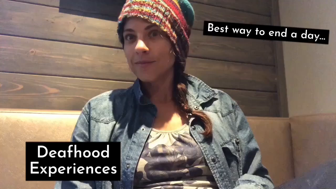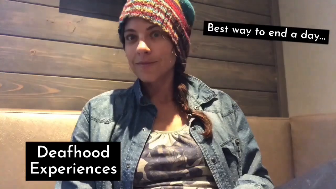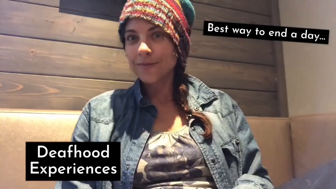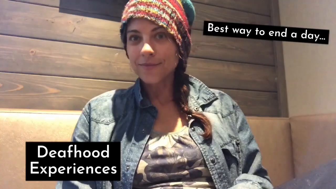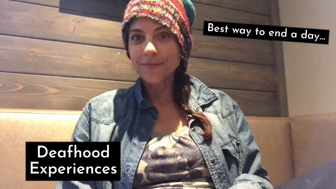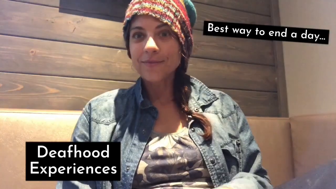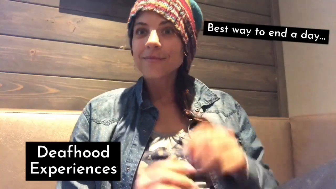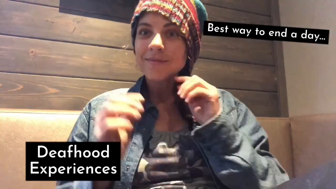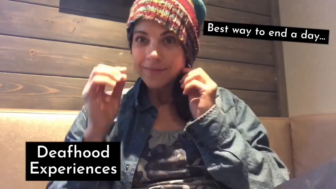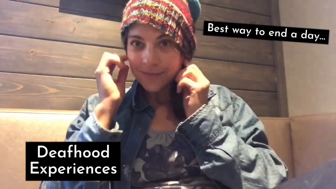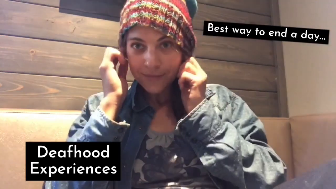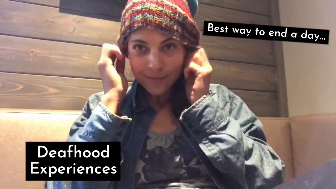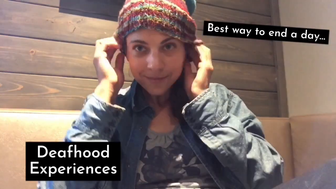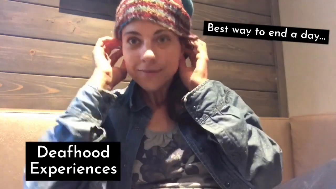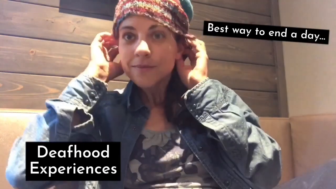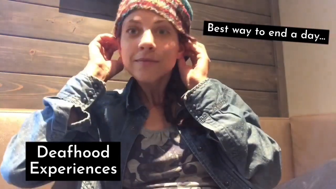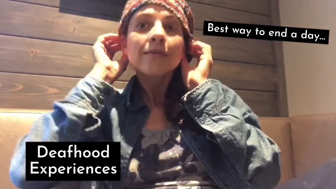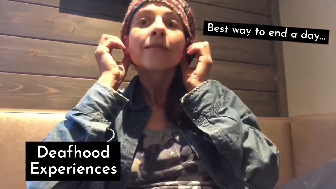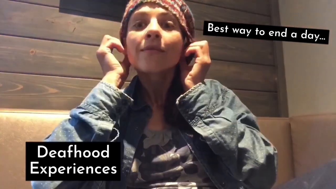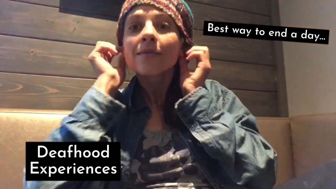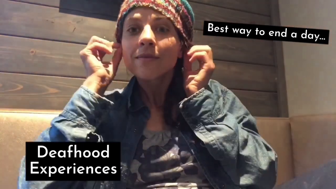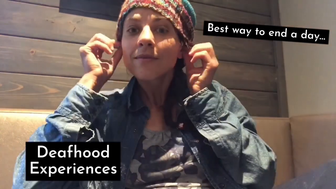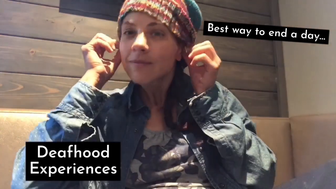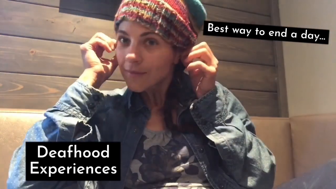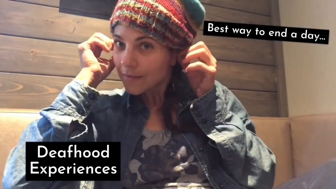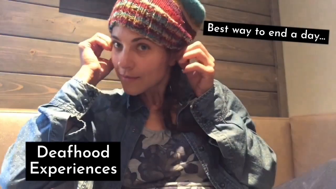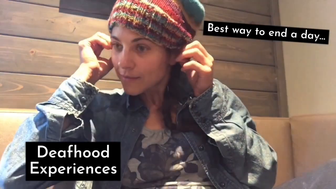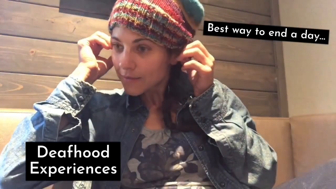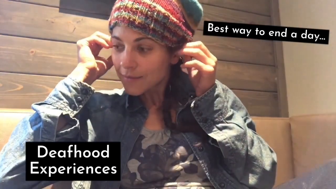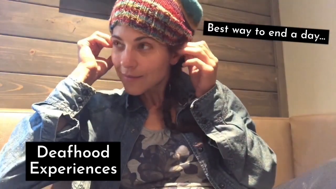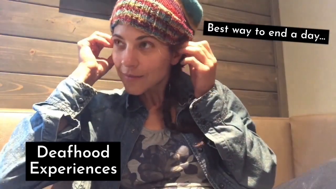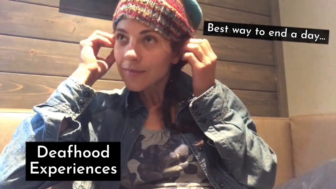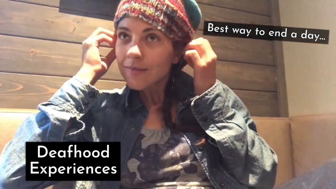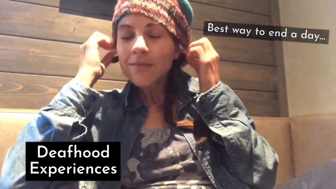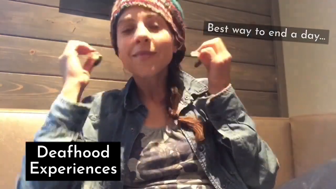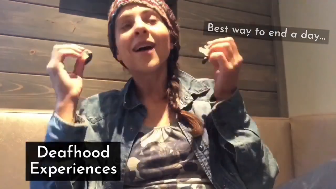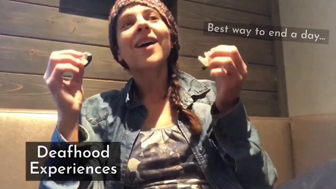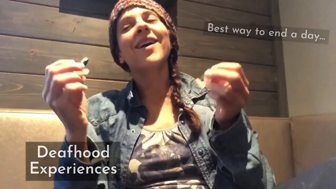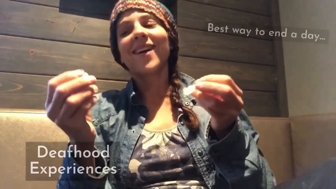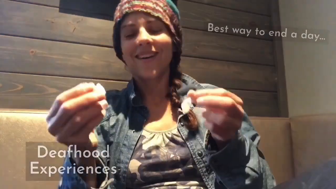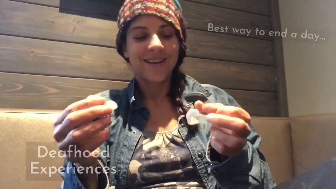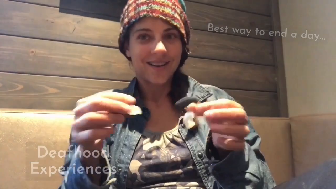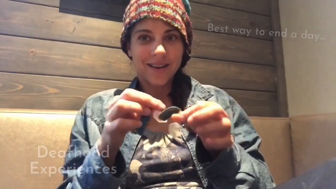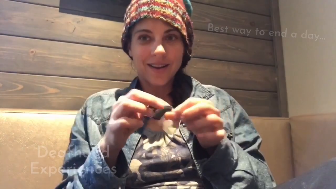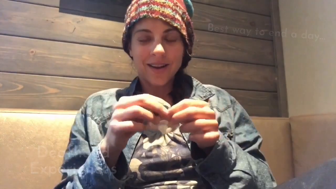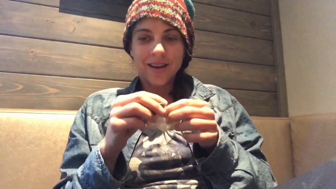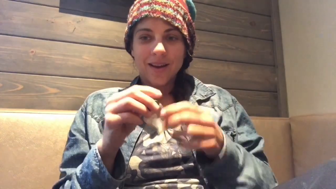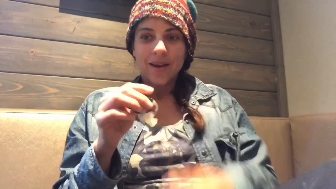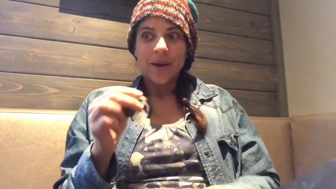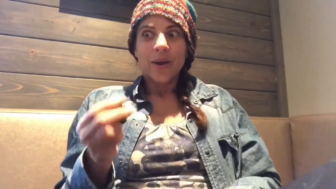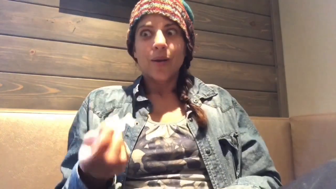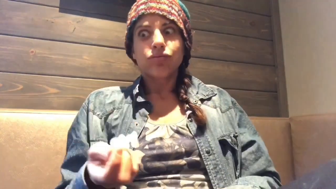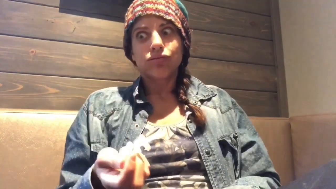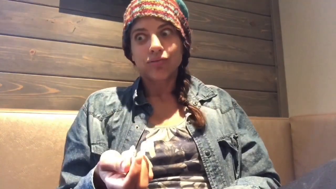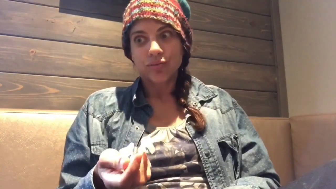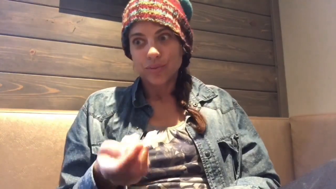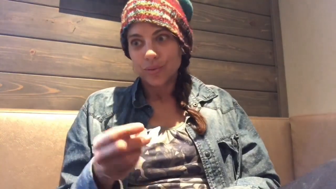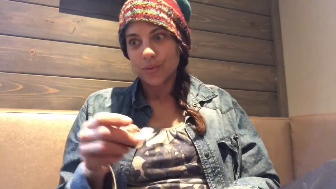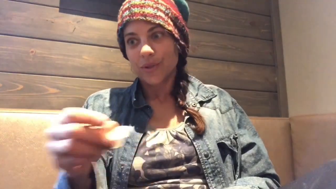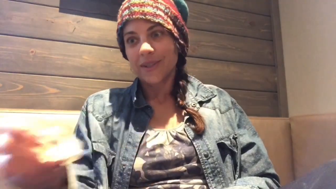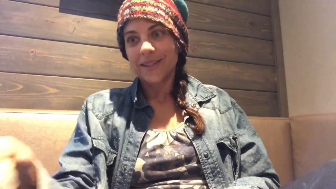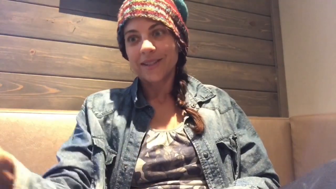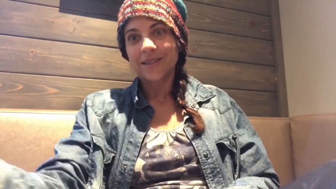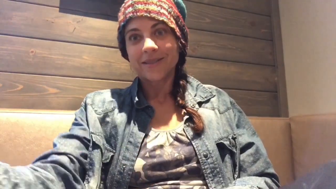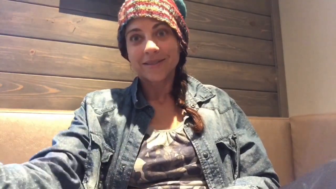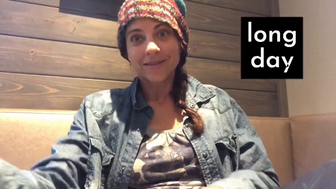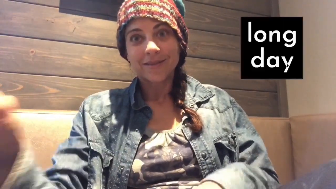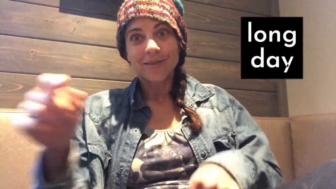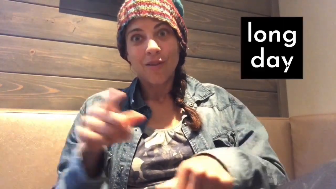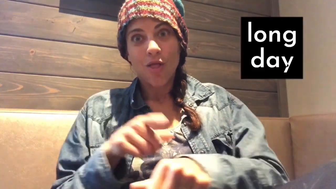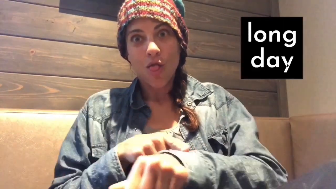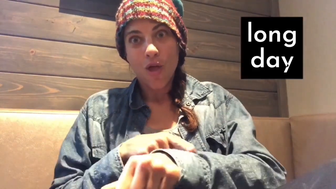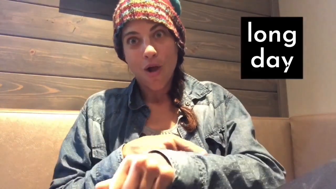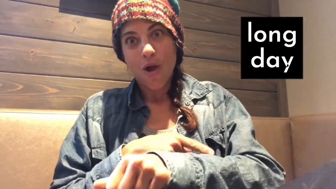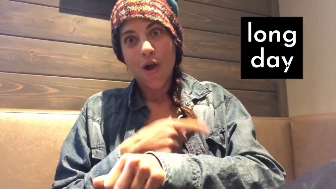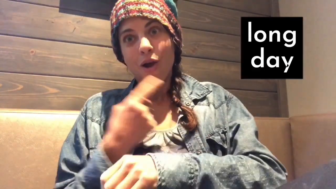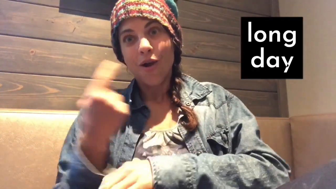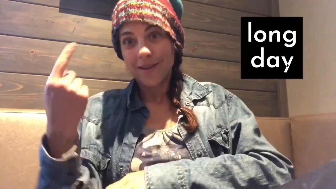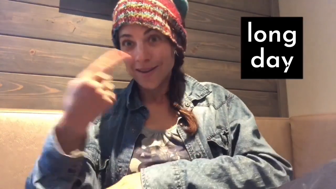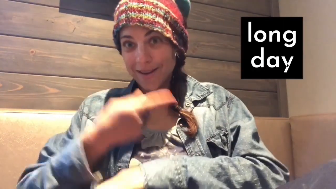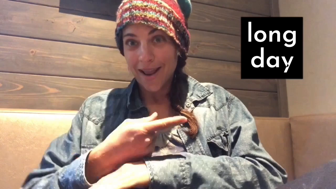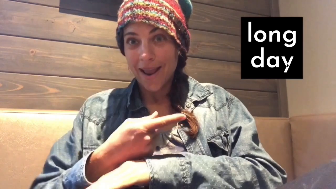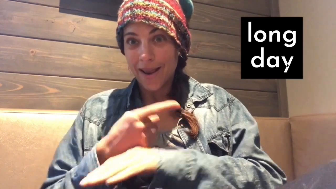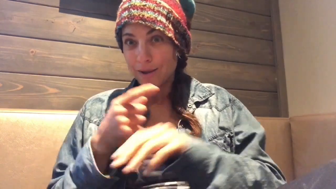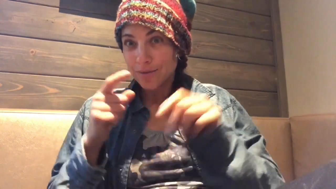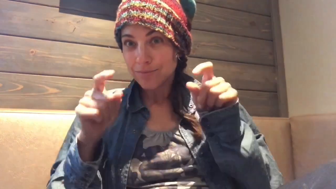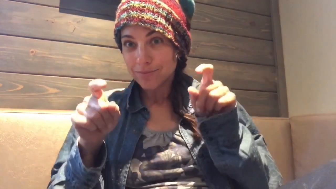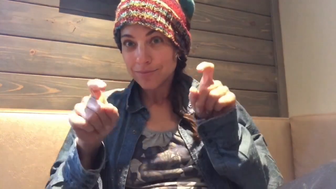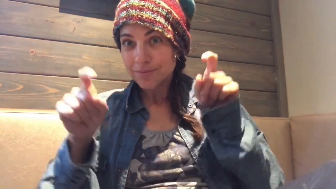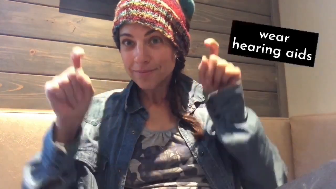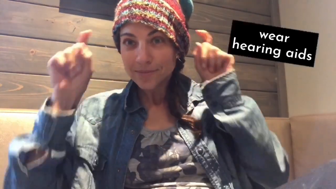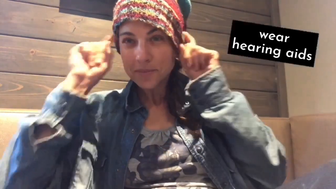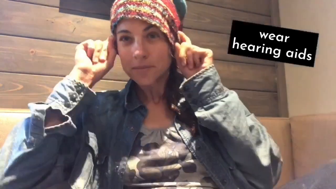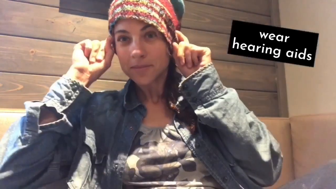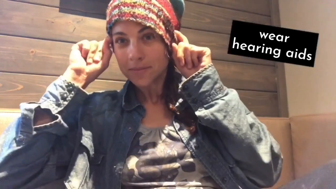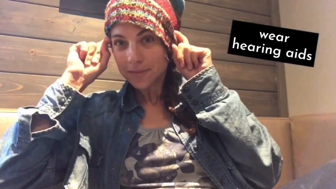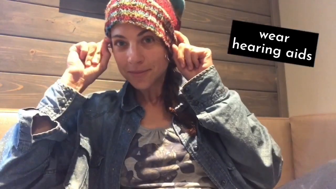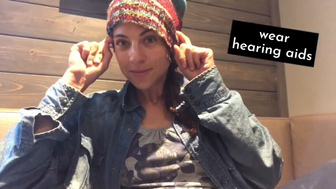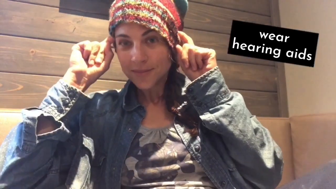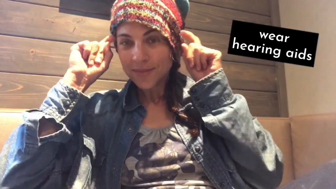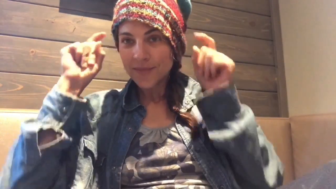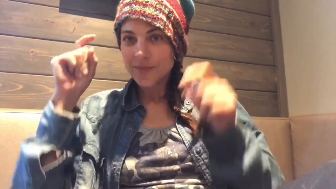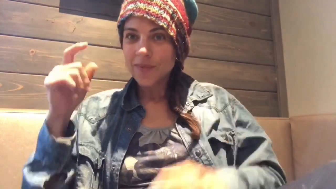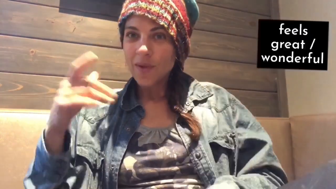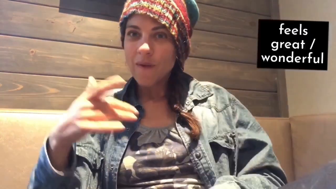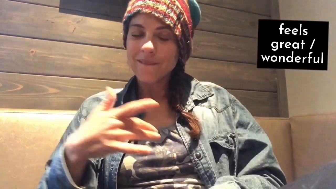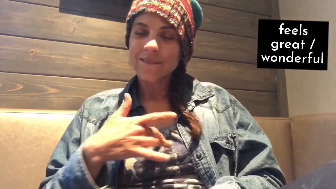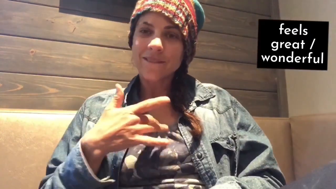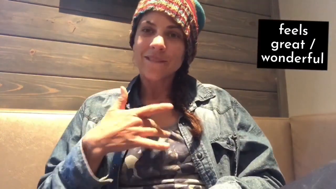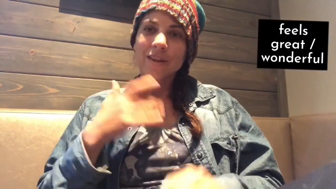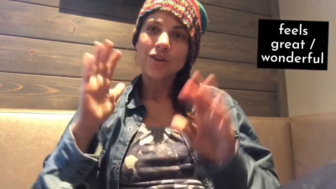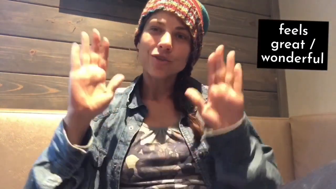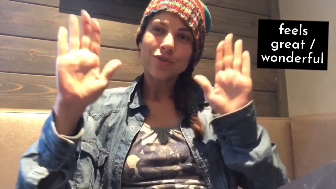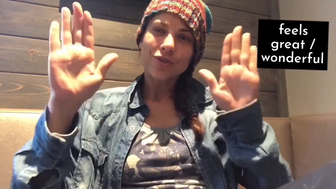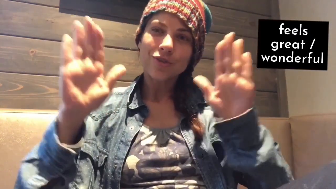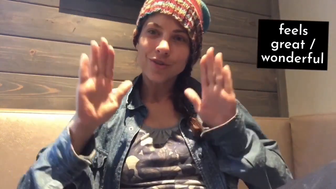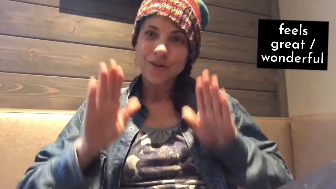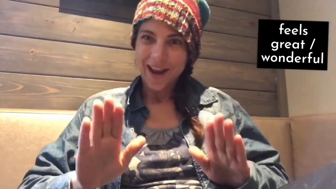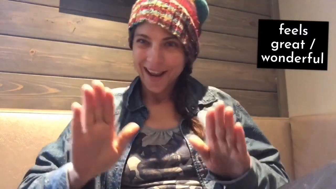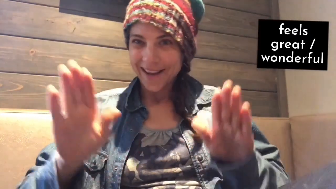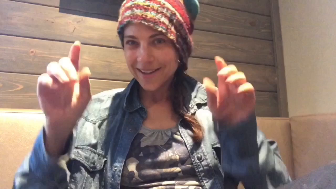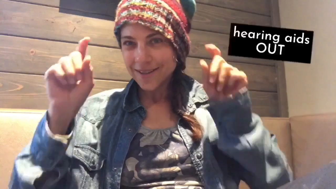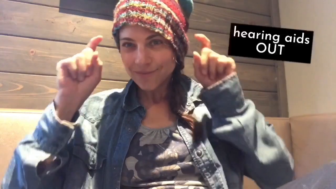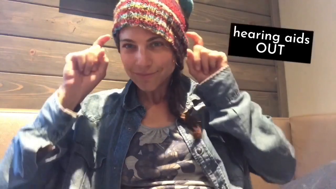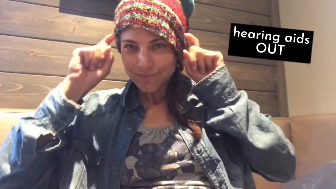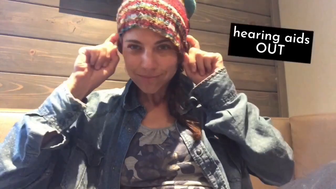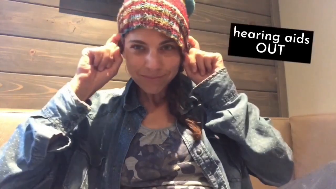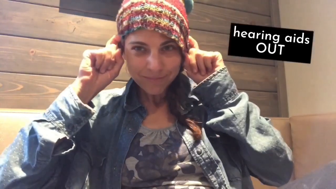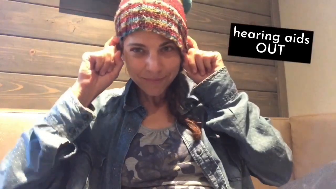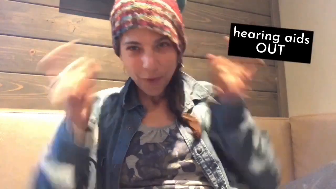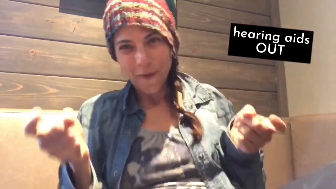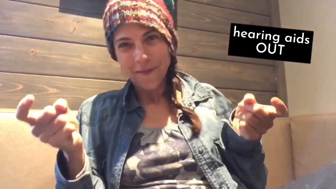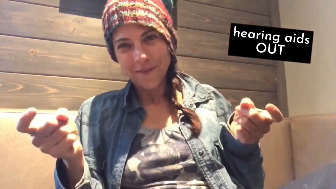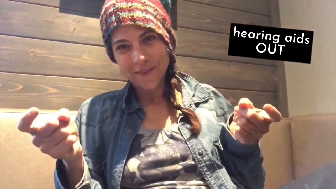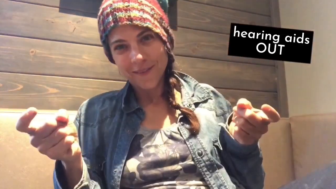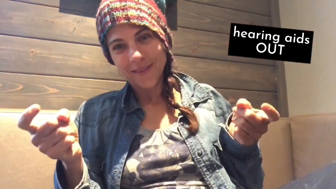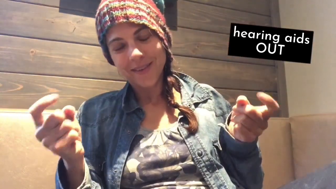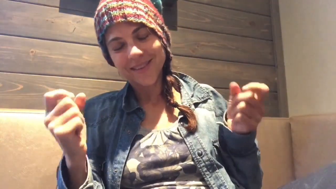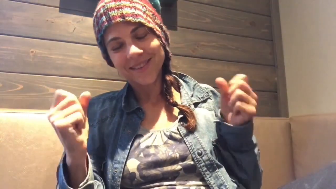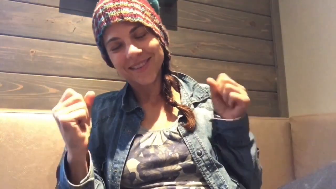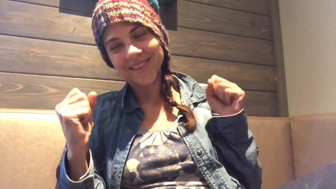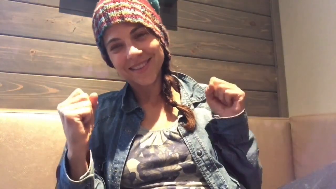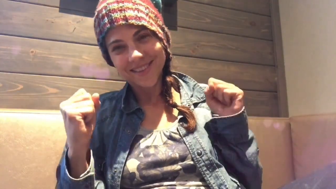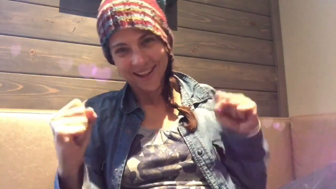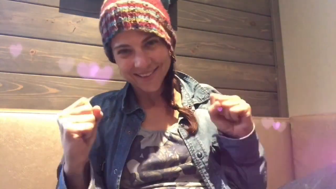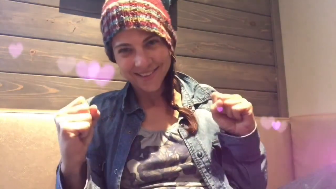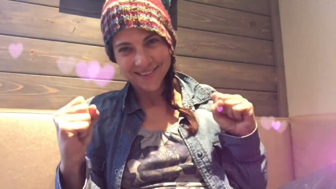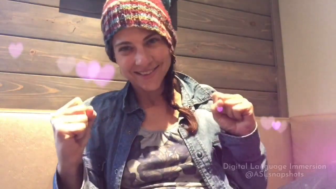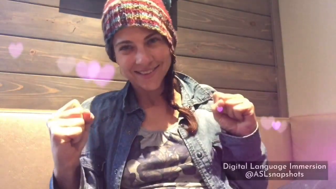Take out hearing aids